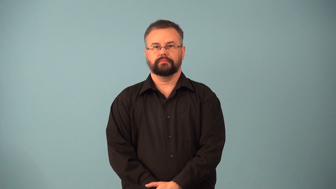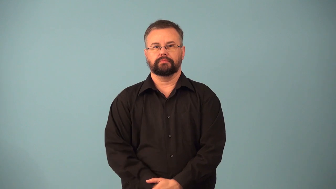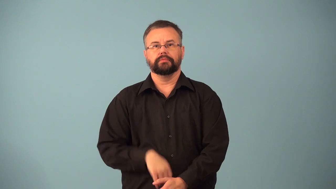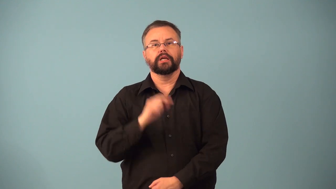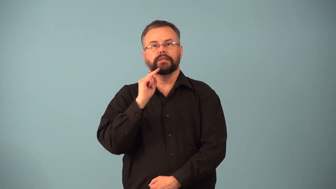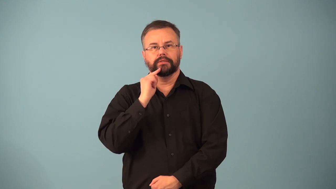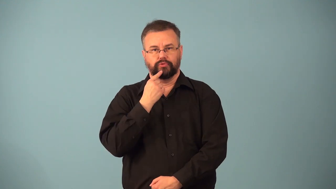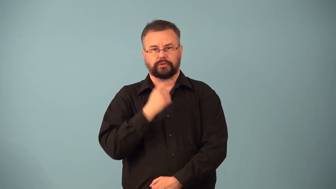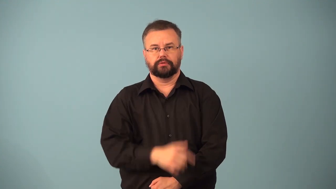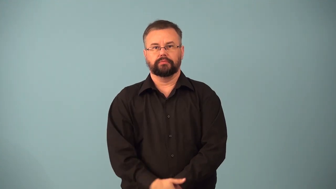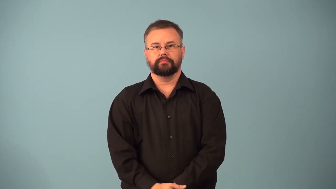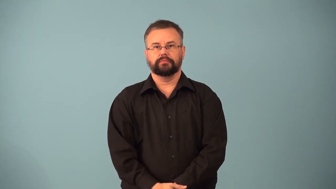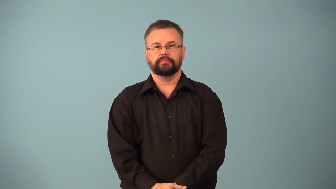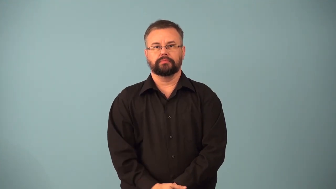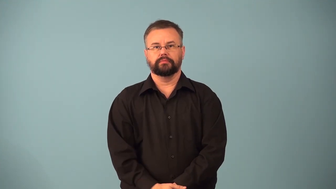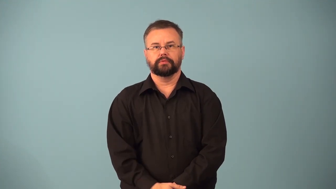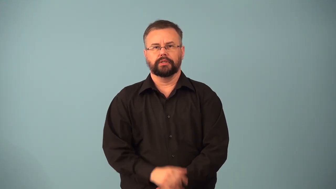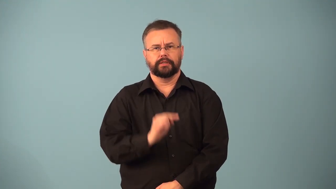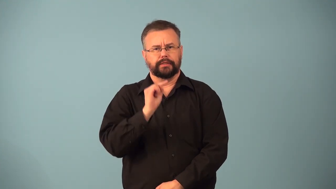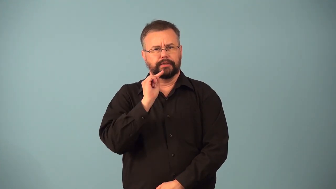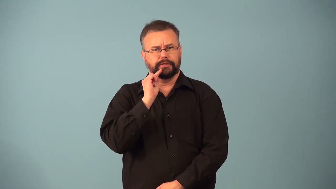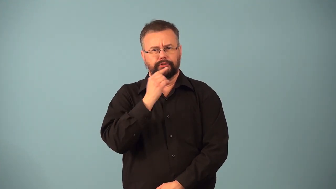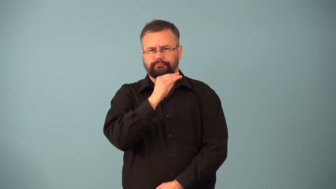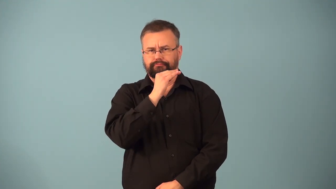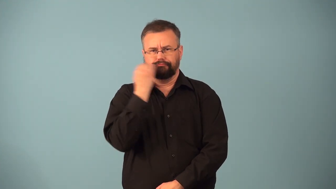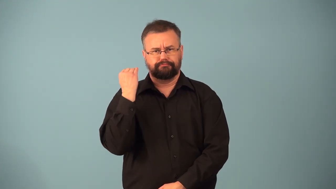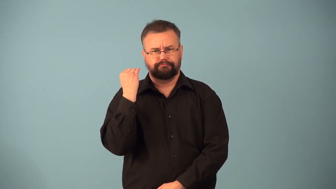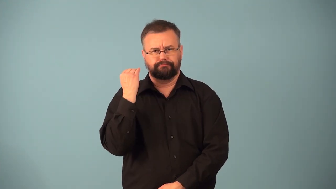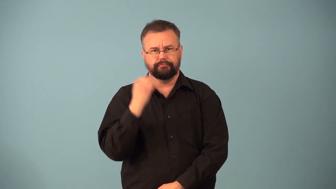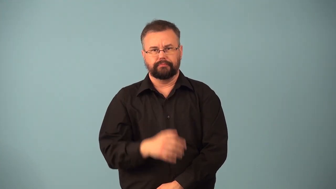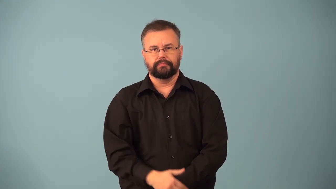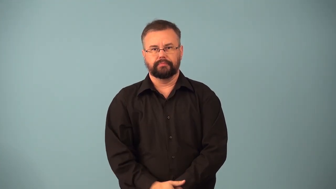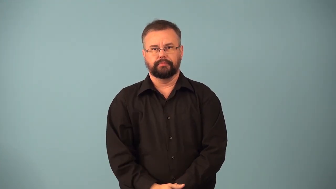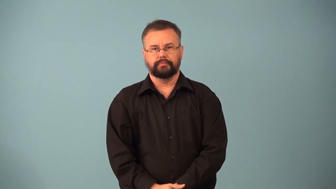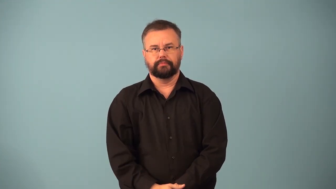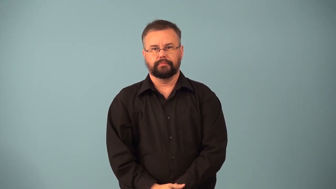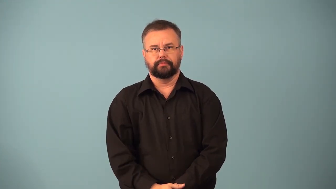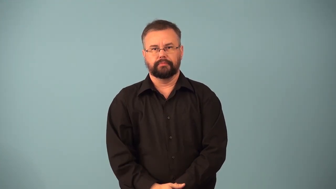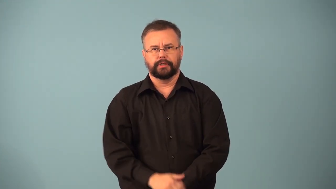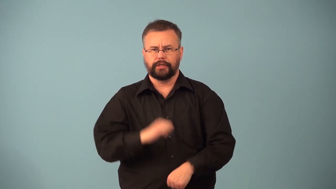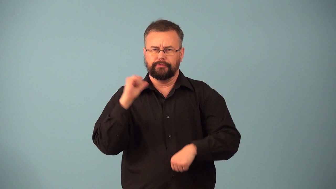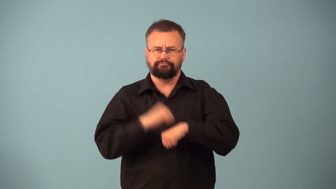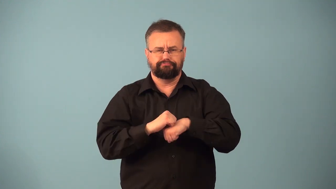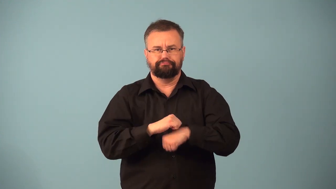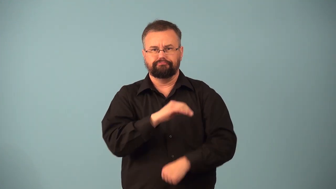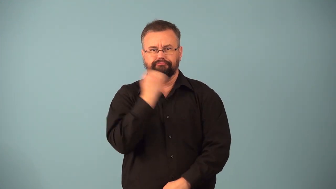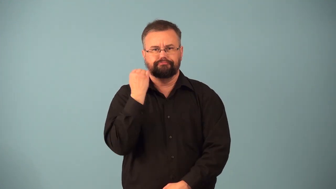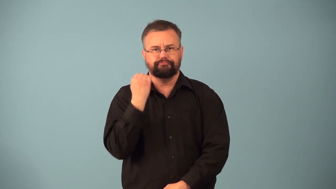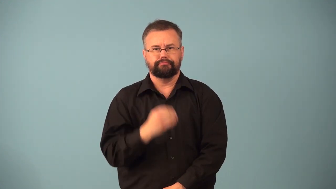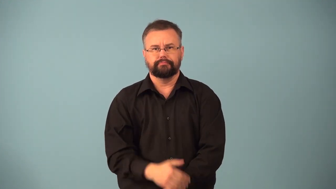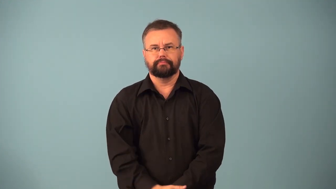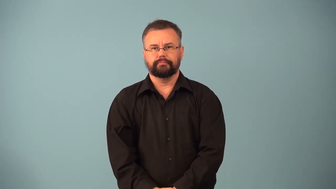dour